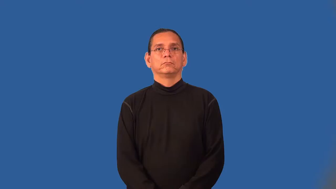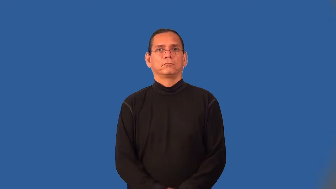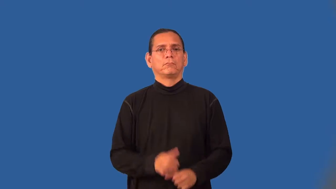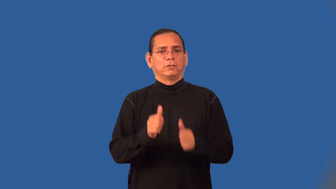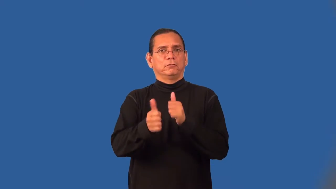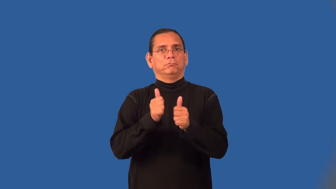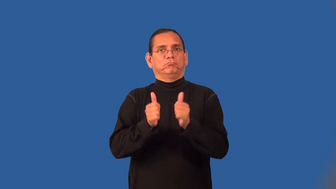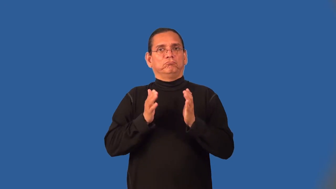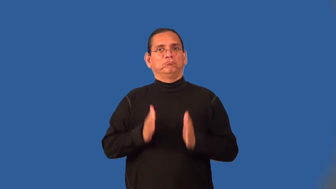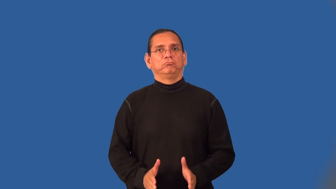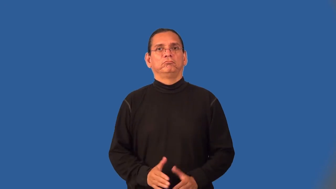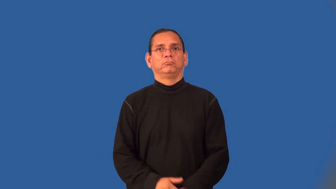contender,competitor